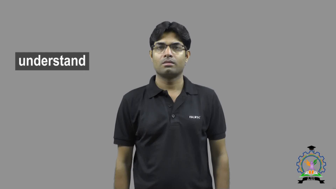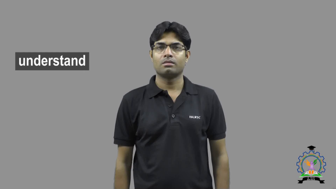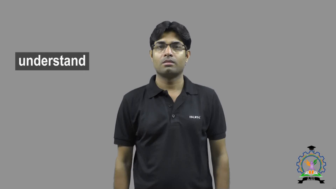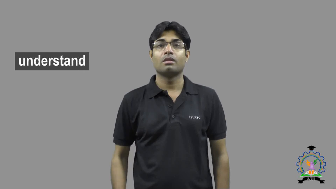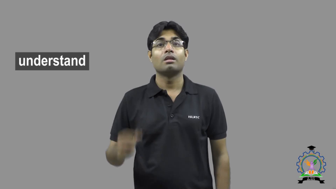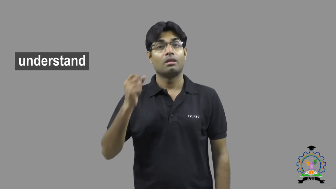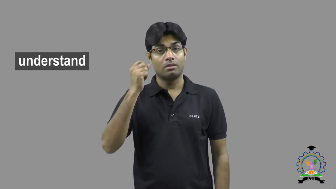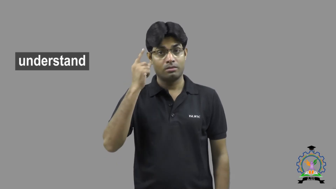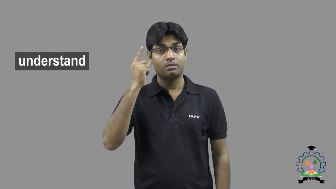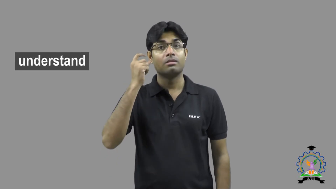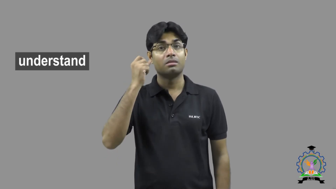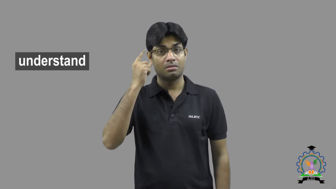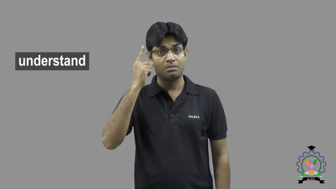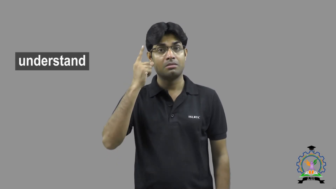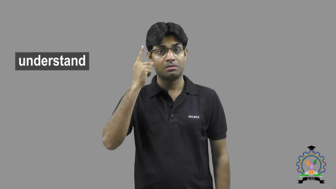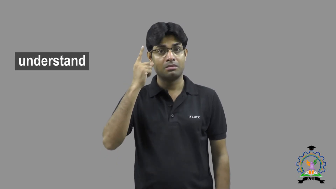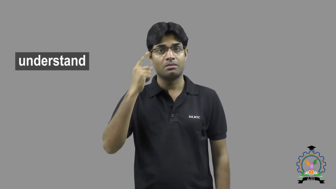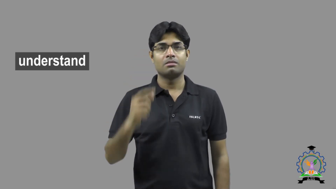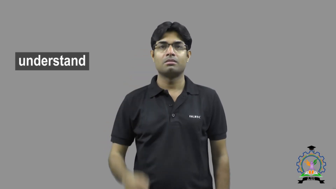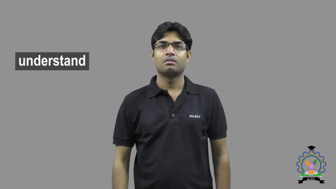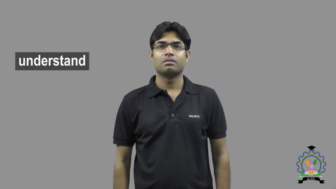Understand